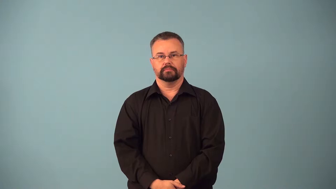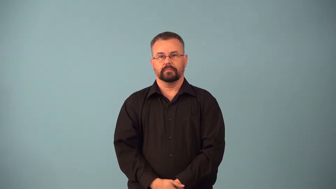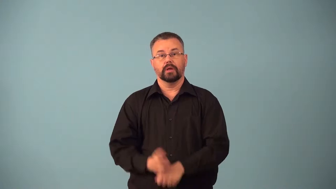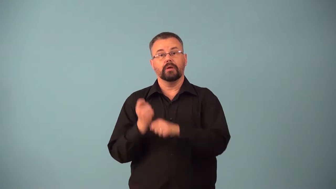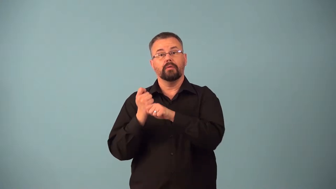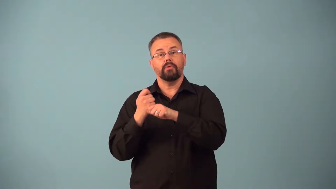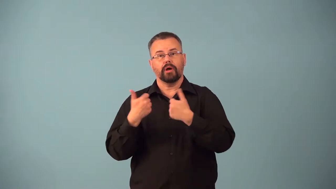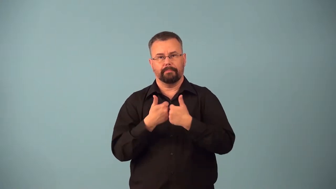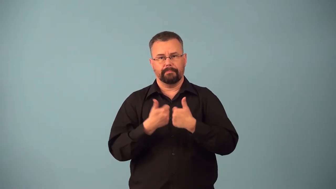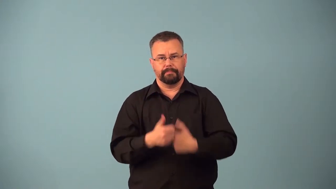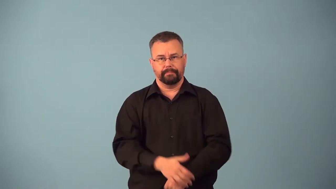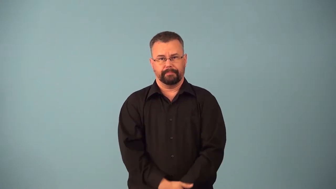ballgame